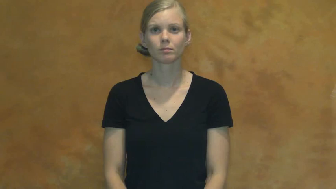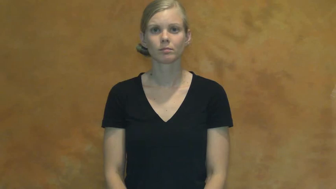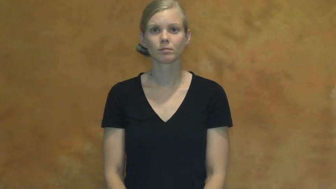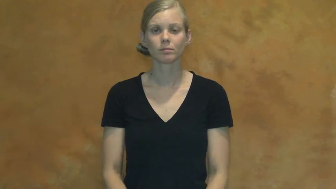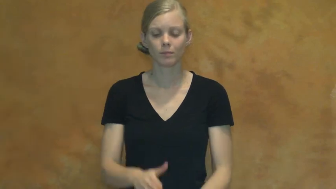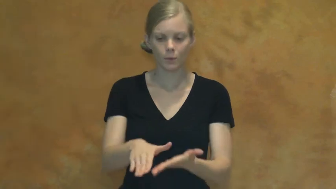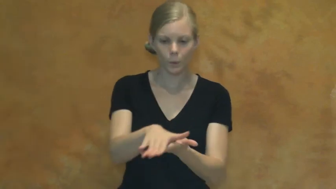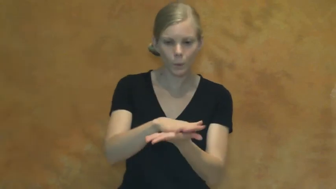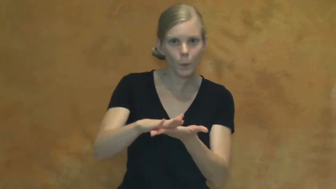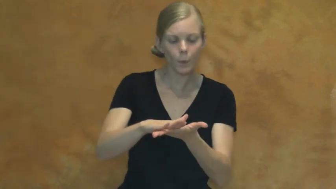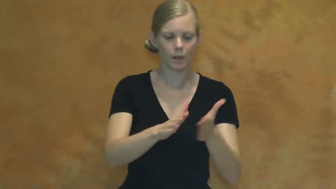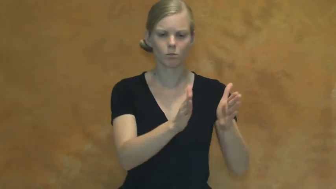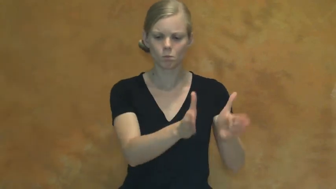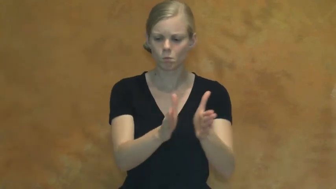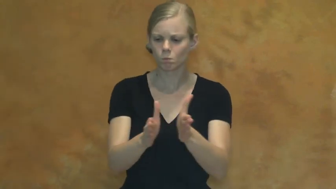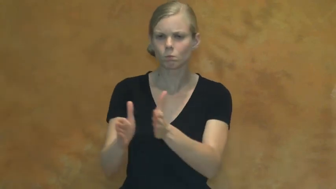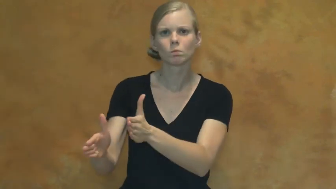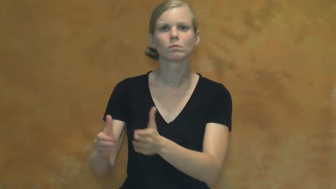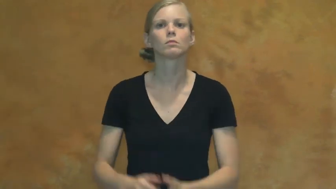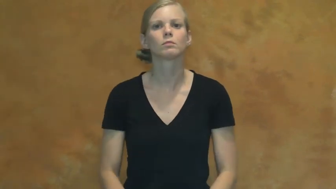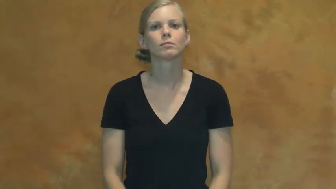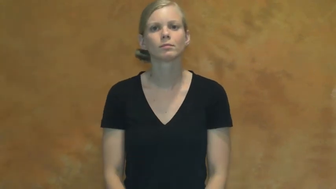neat